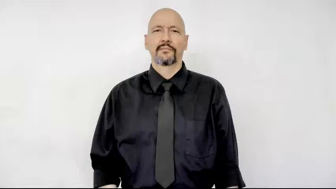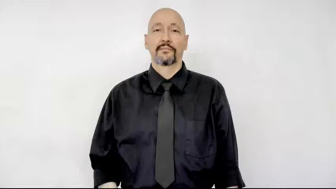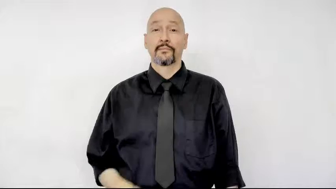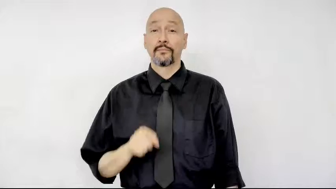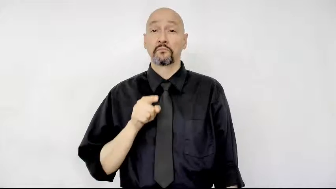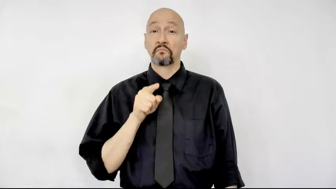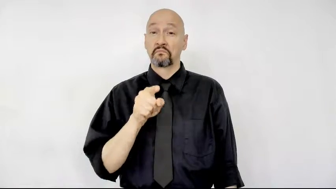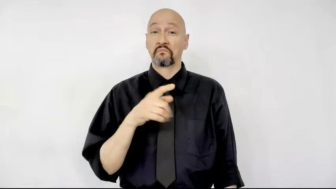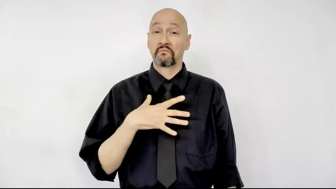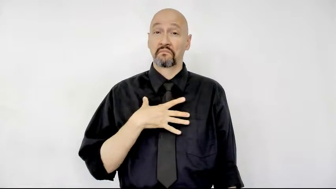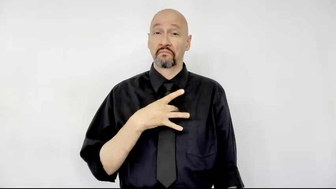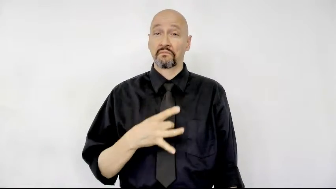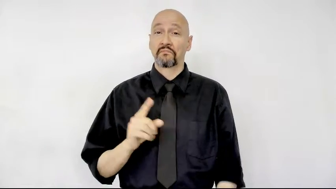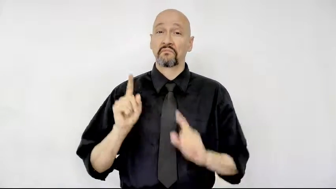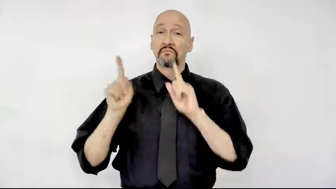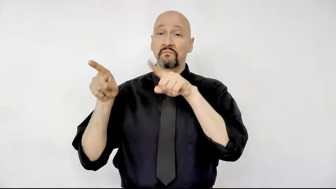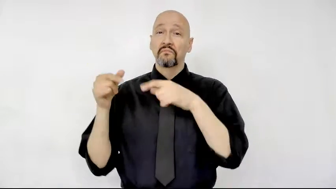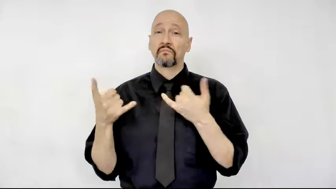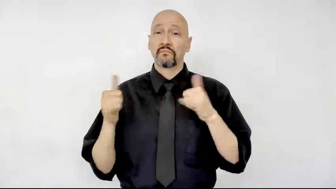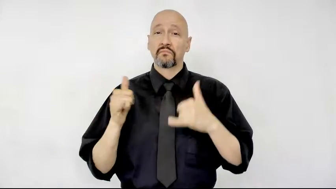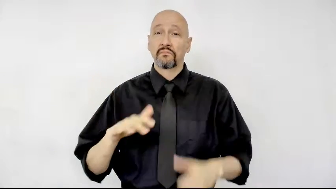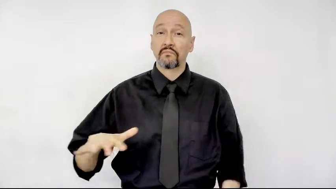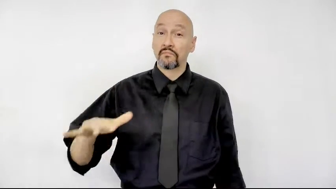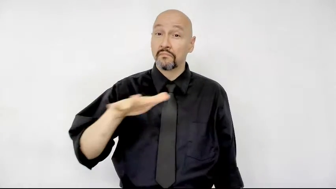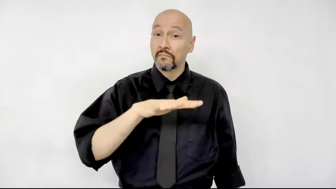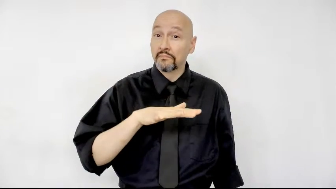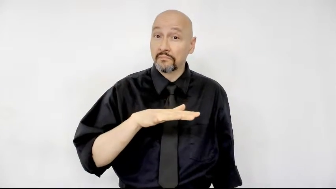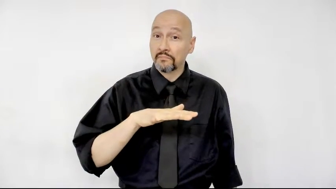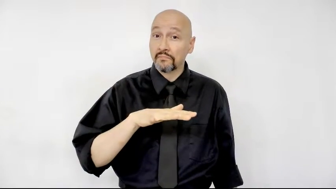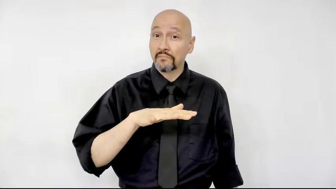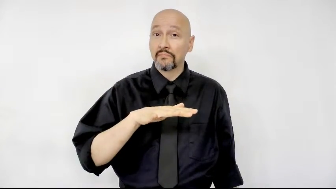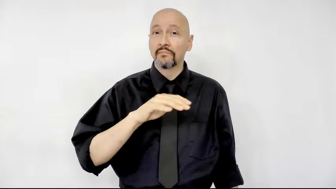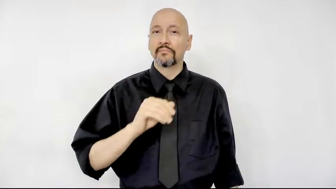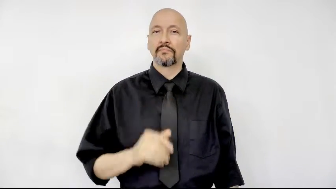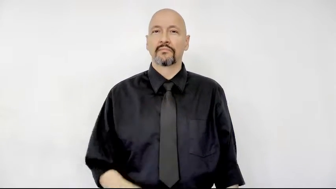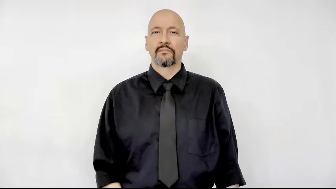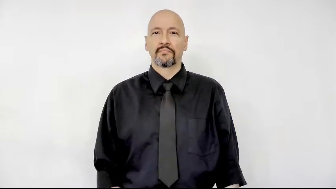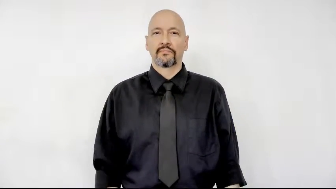you like go play field?